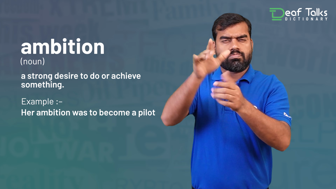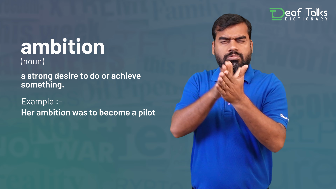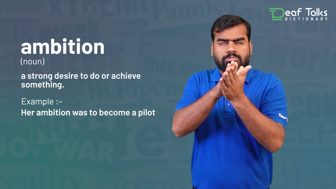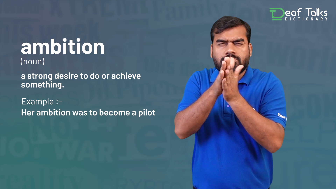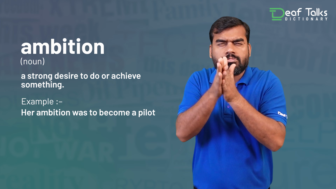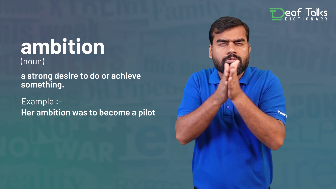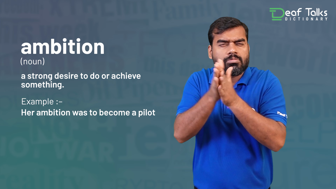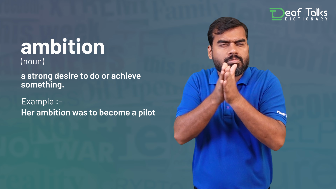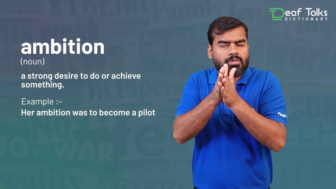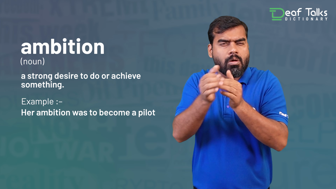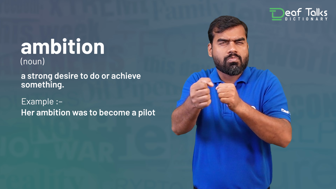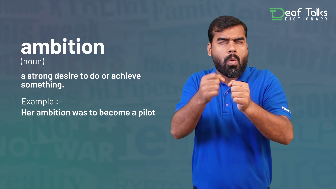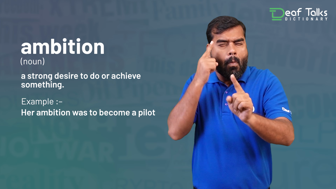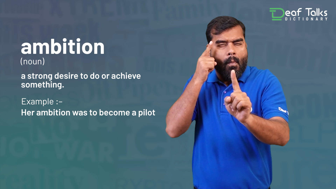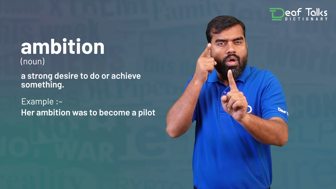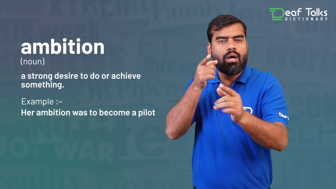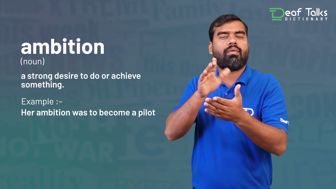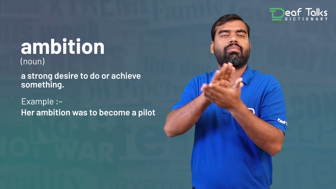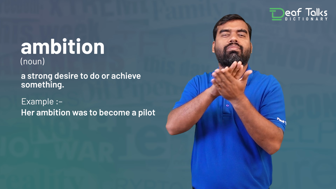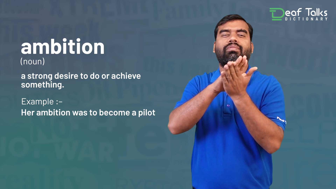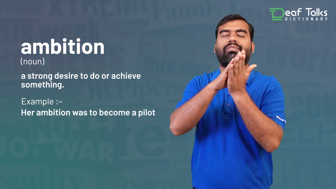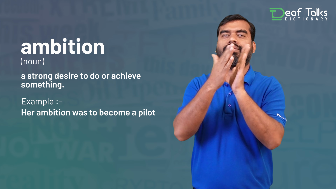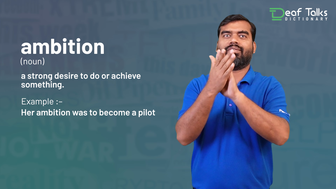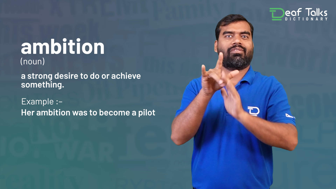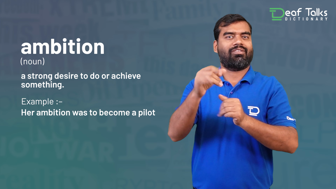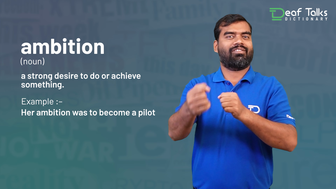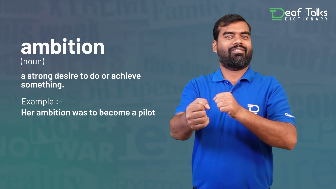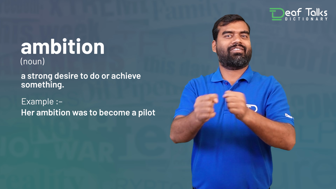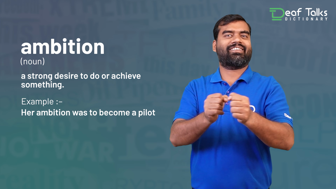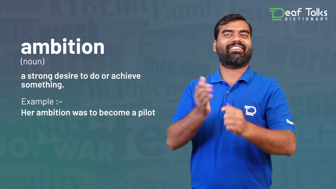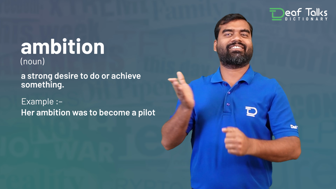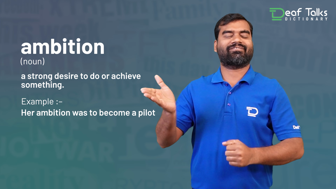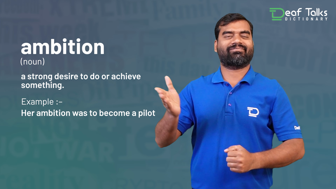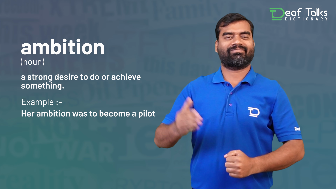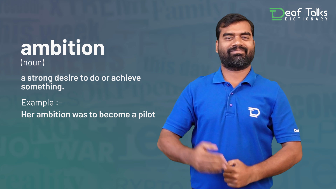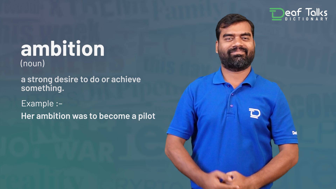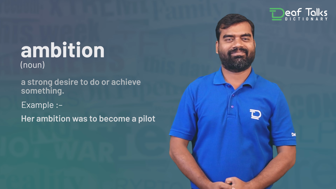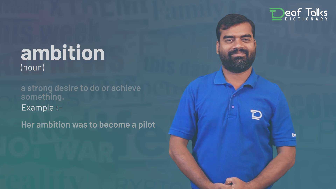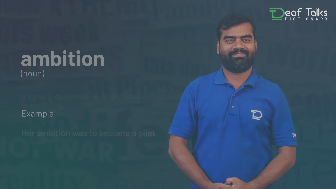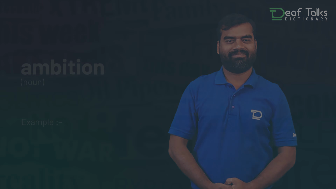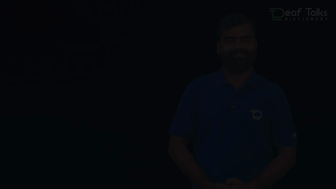Ambition